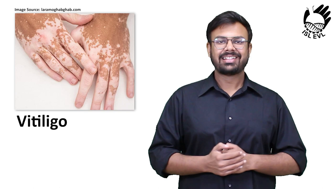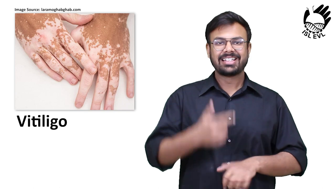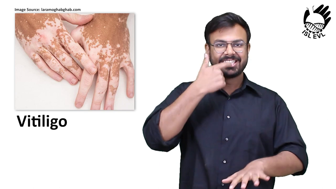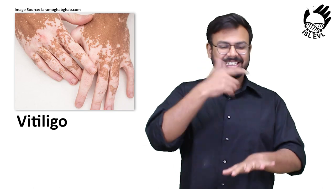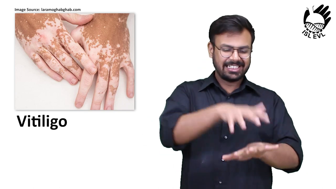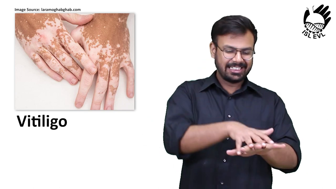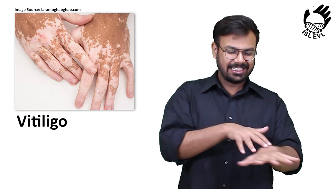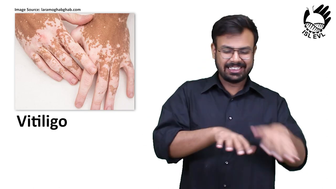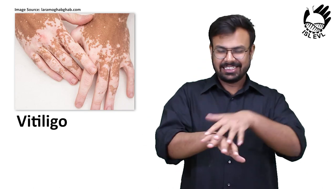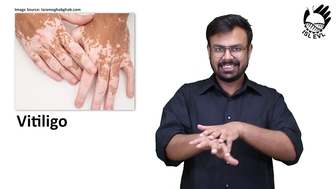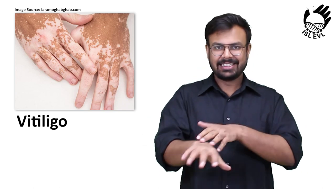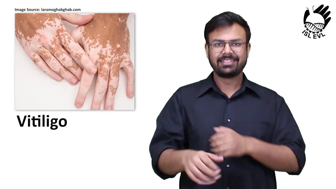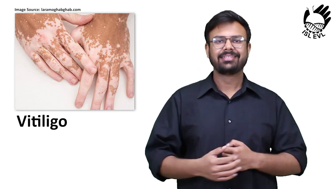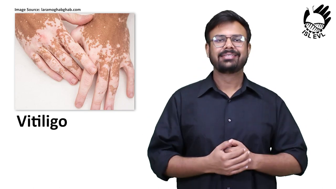Vitiligo